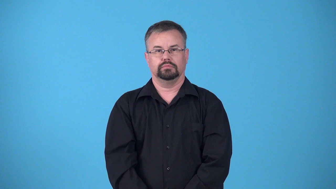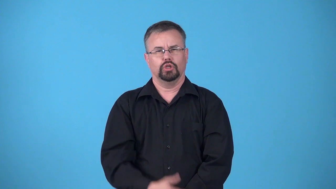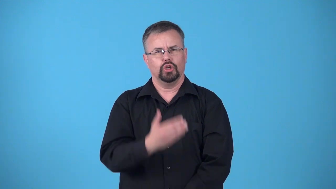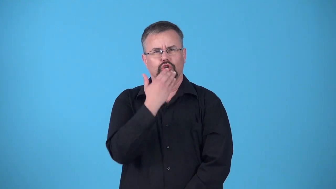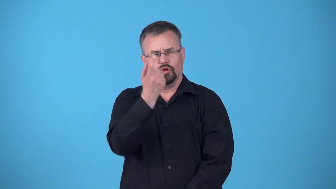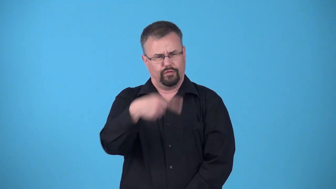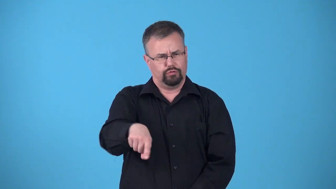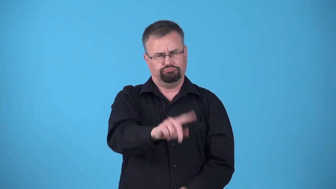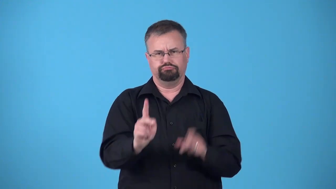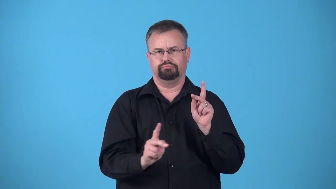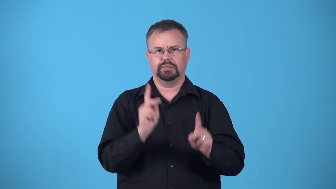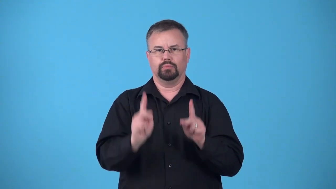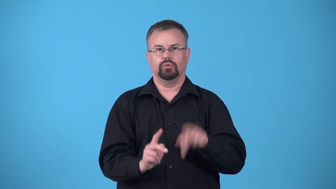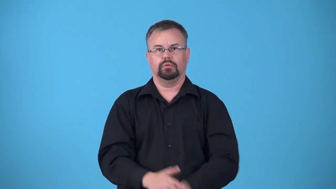common weal, common good